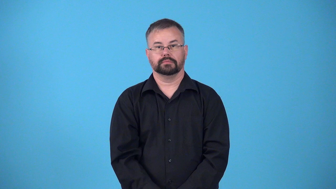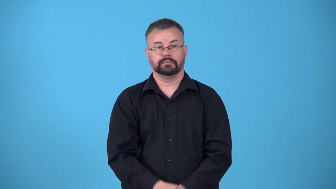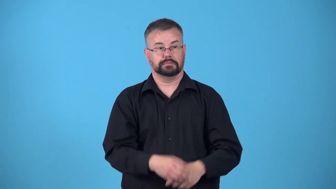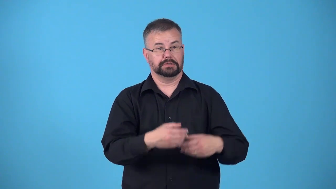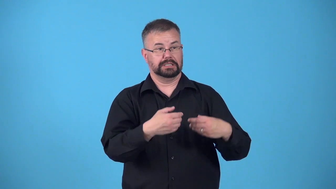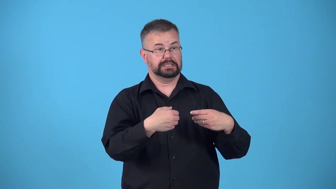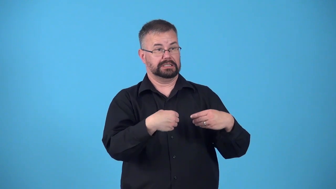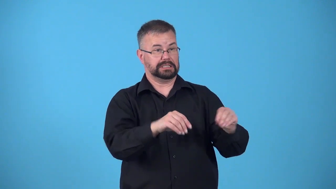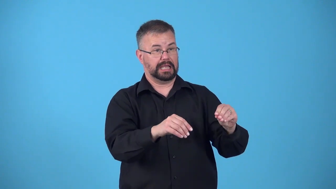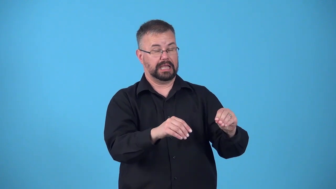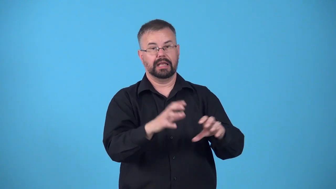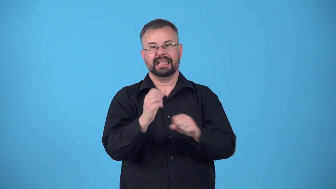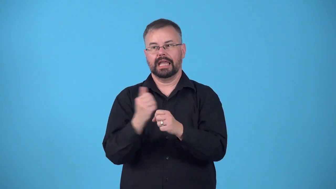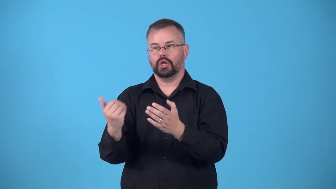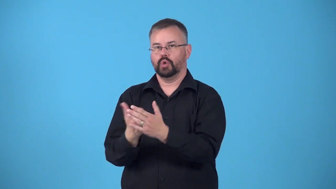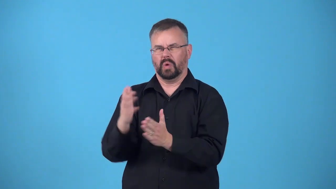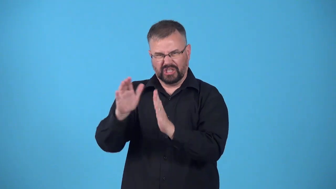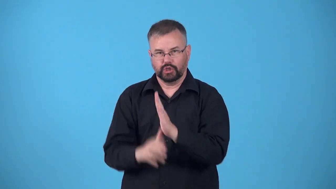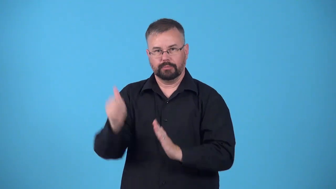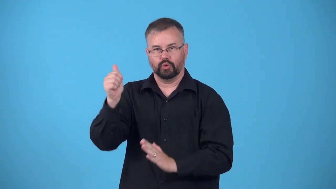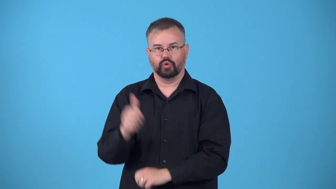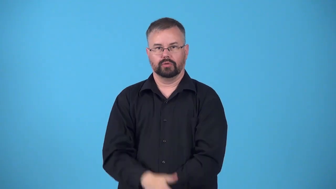trade down